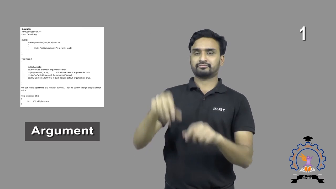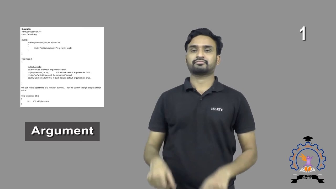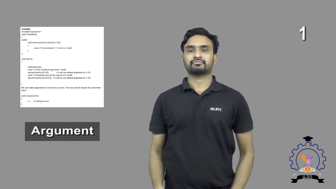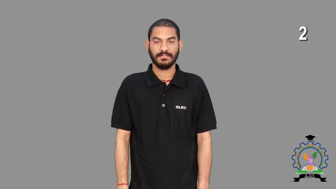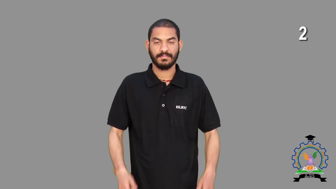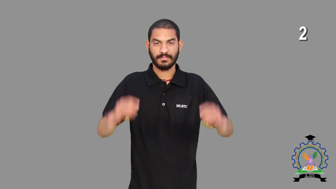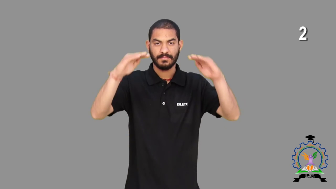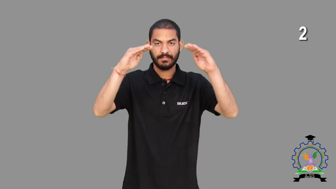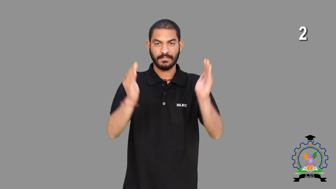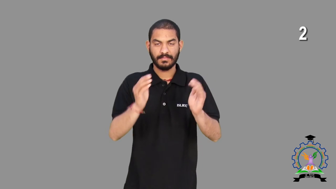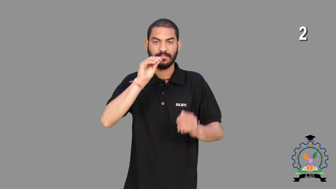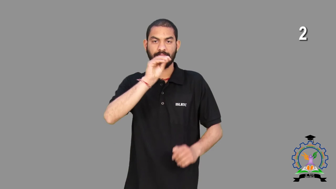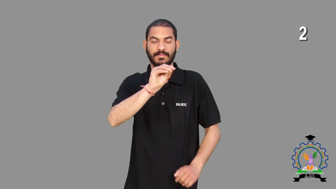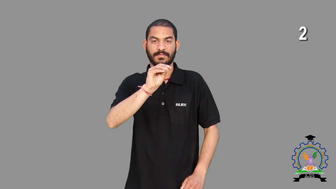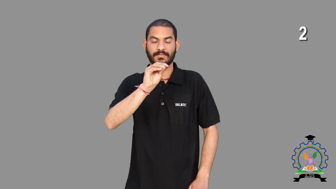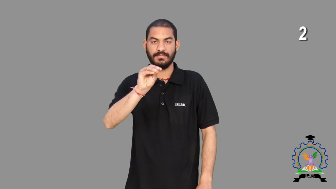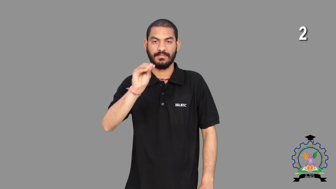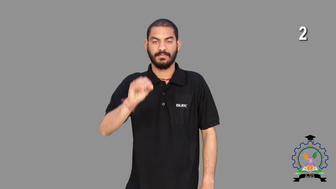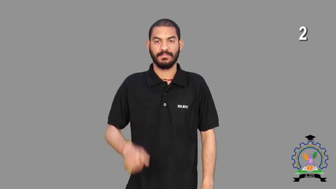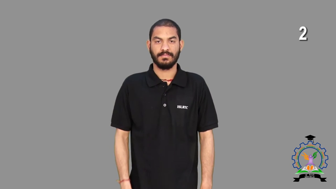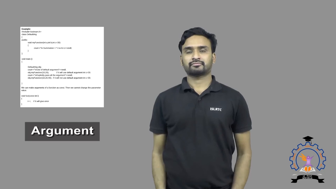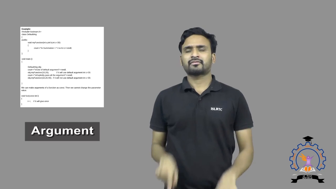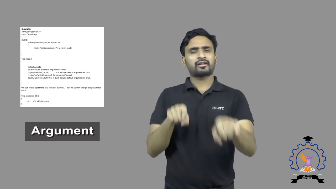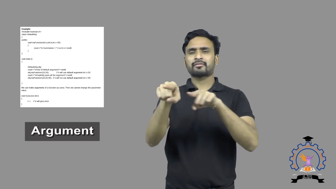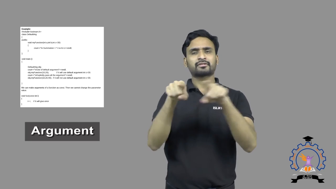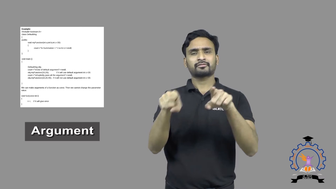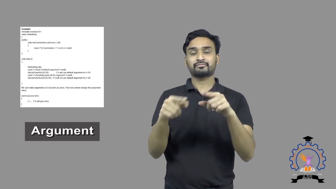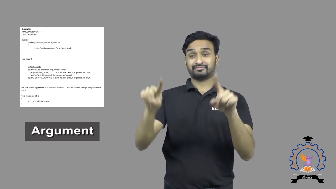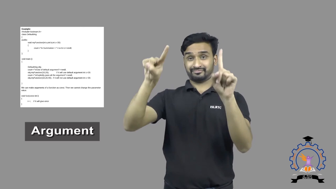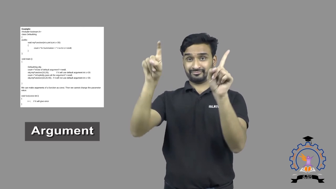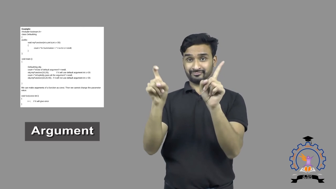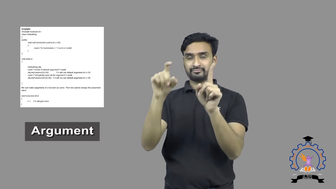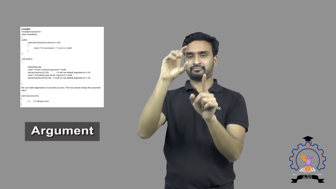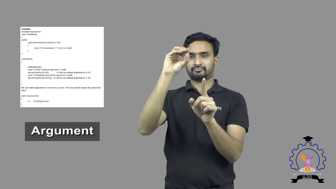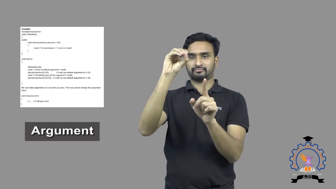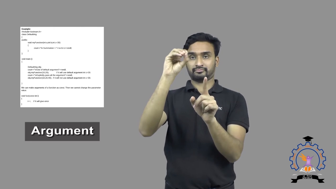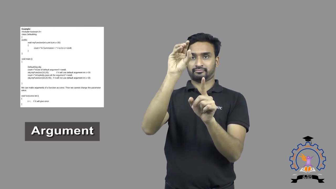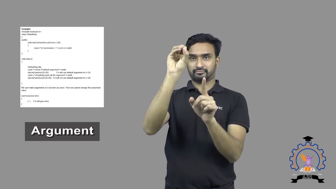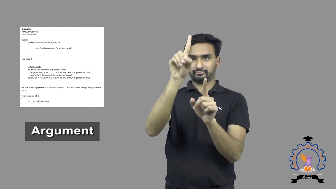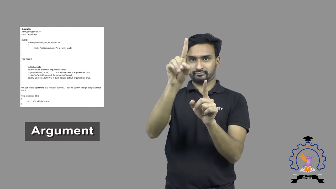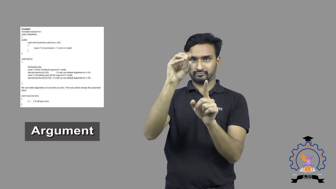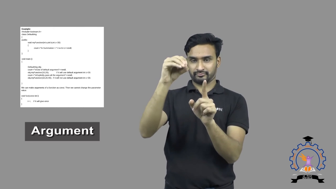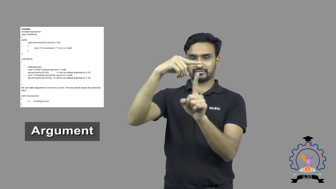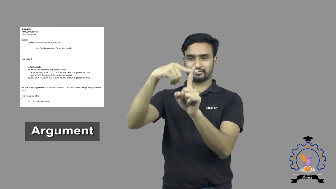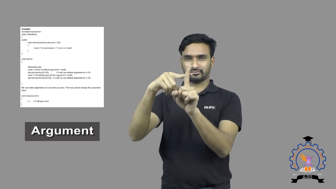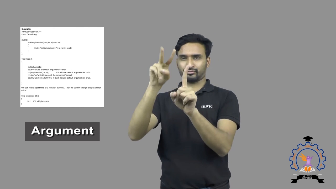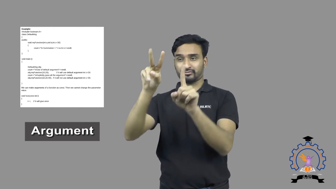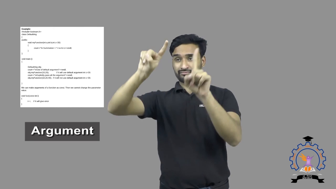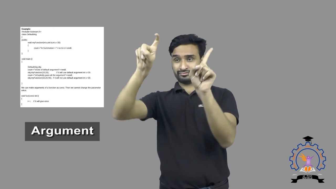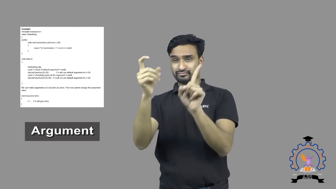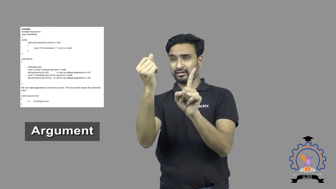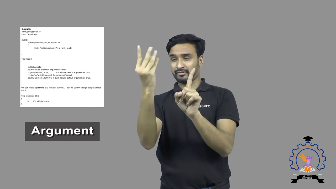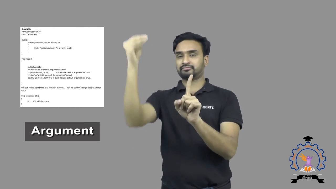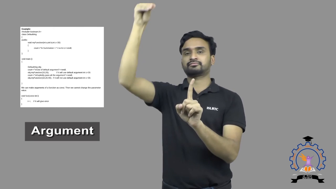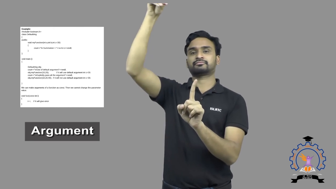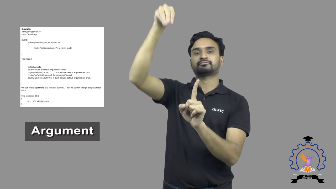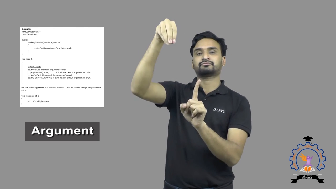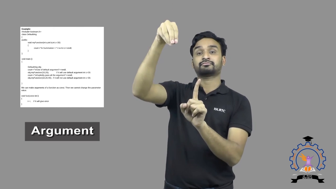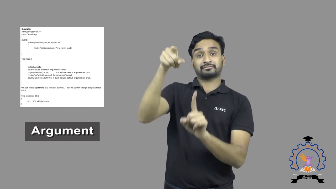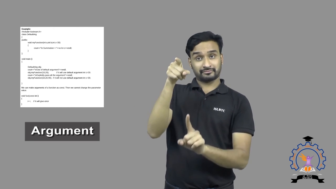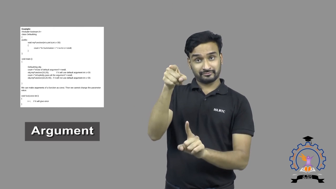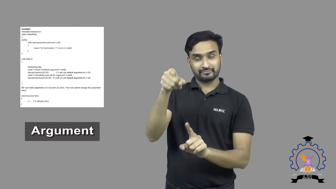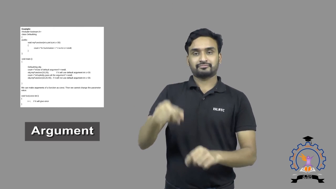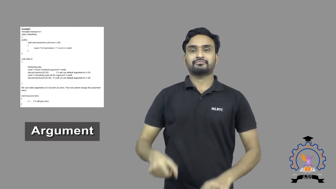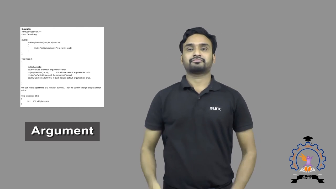Argument